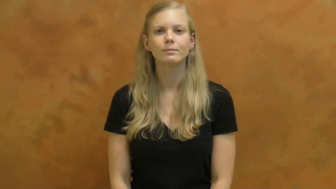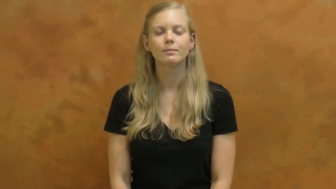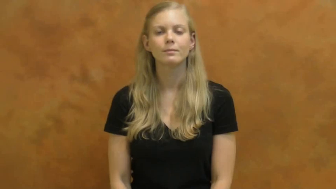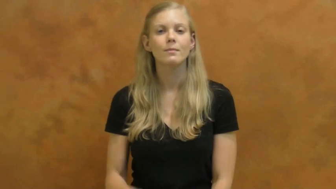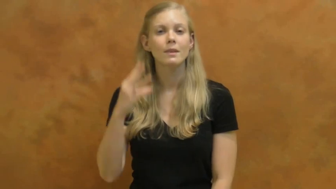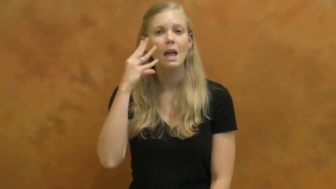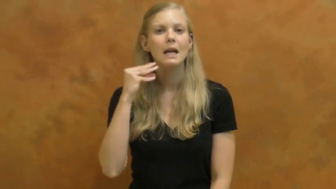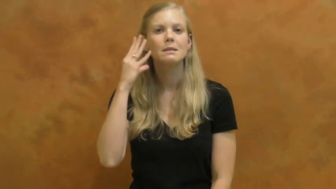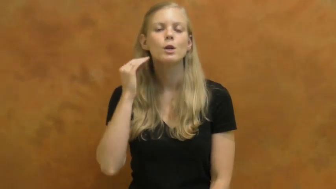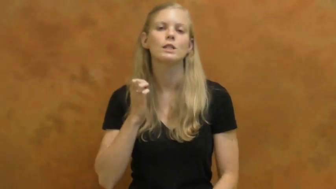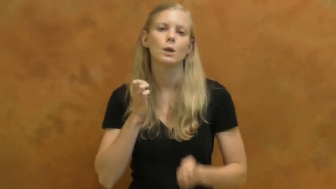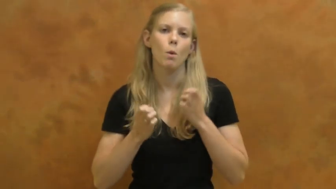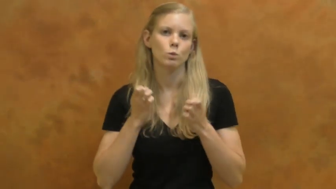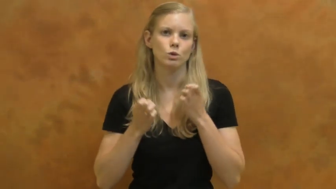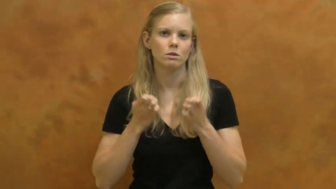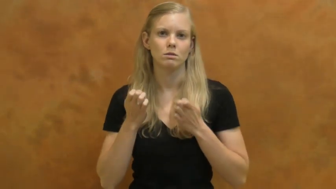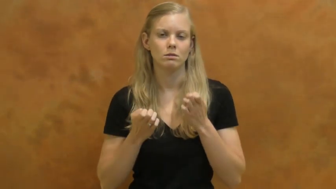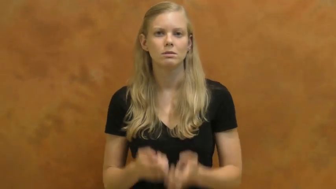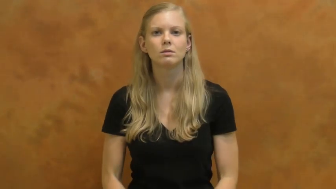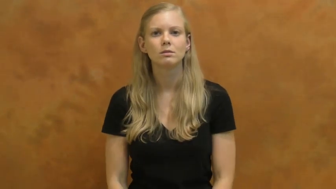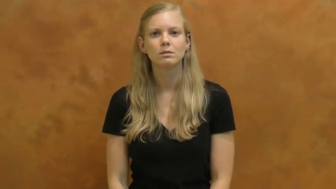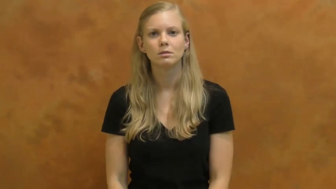feeling